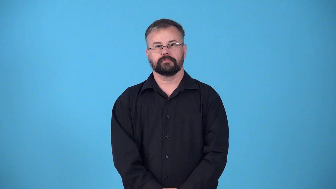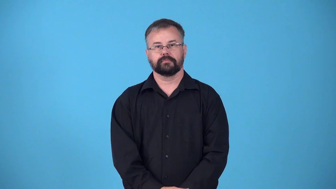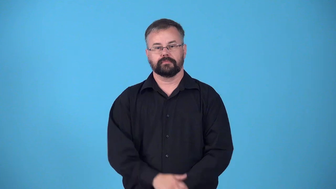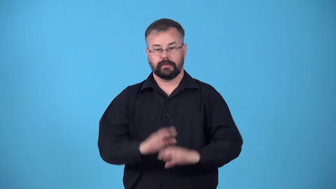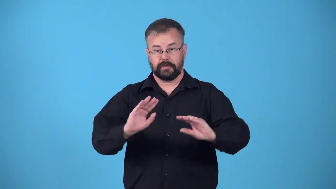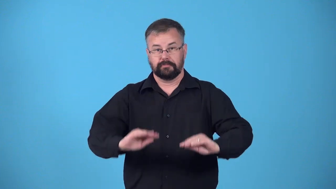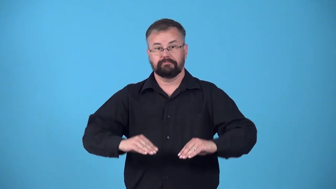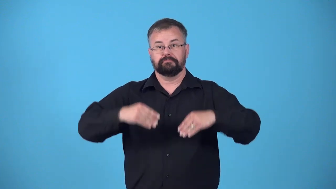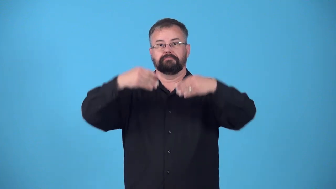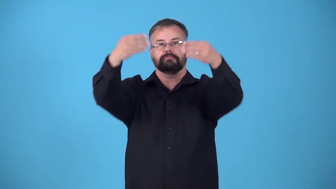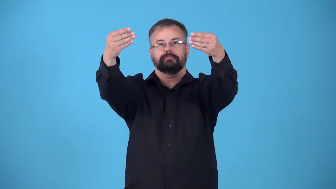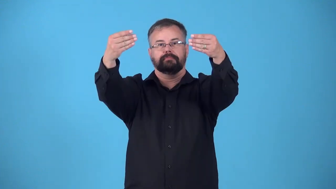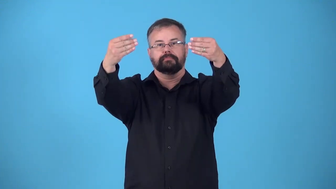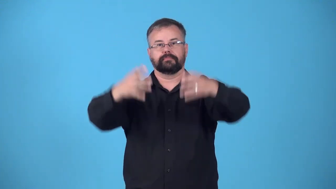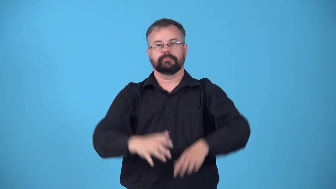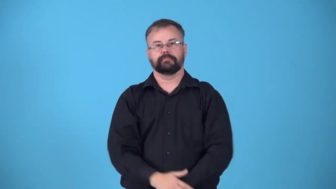flip up